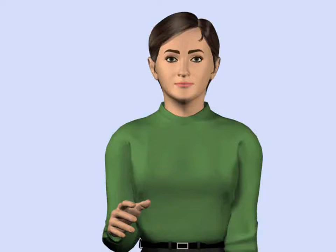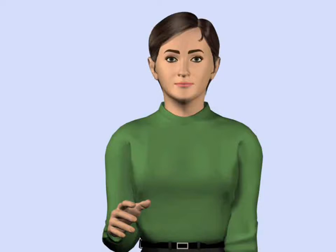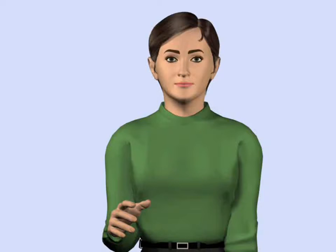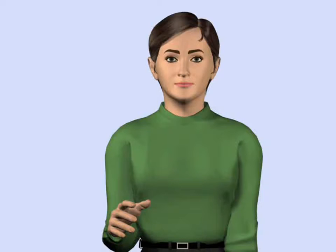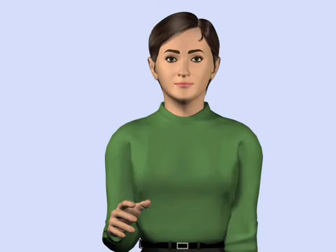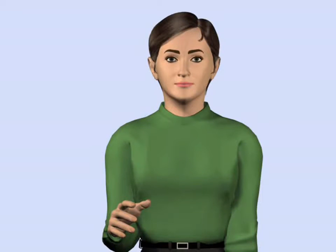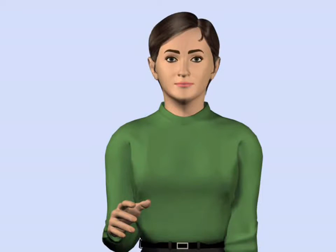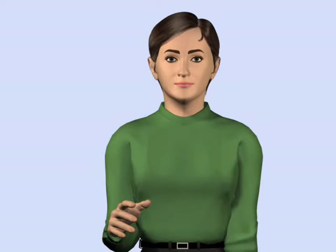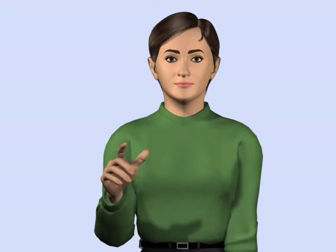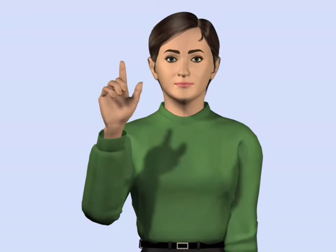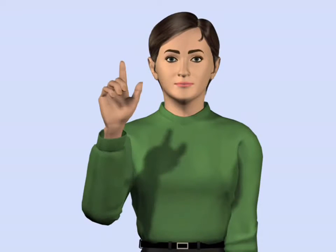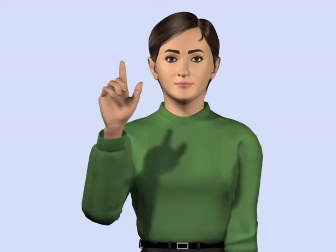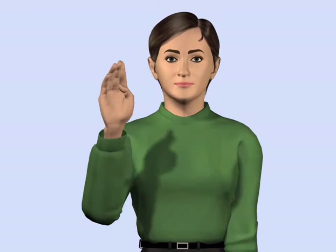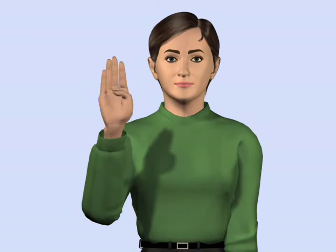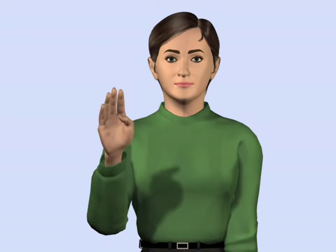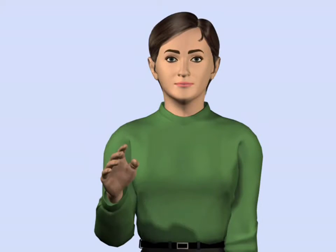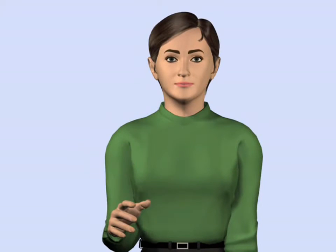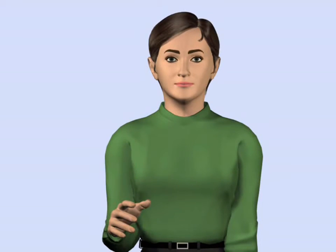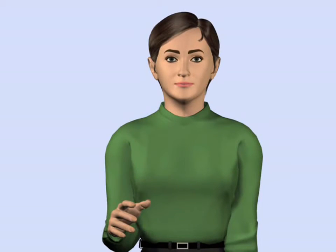linebacker